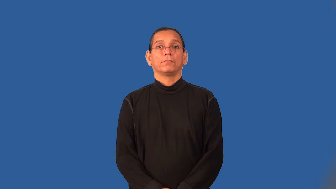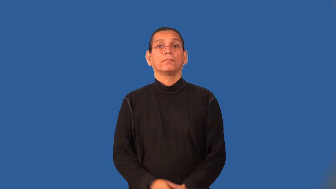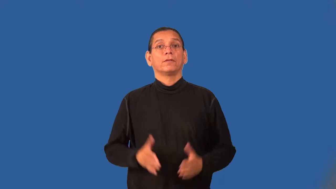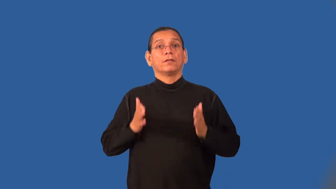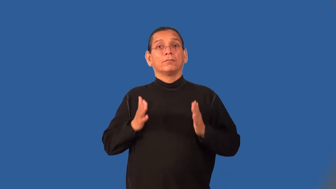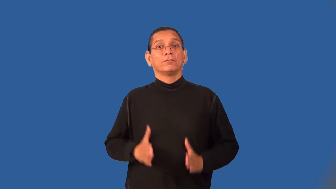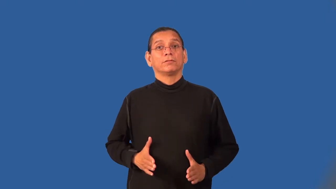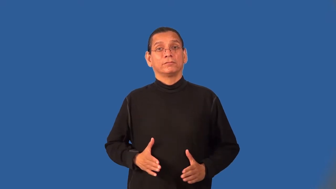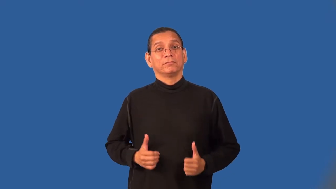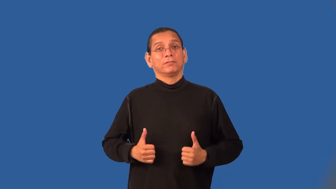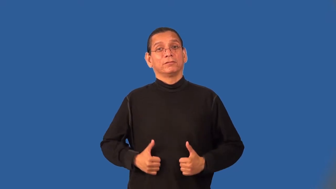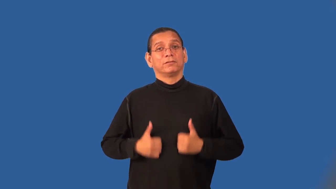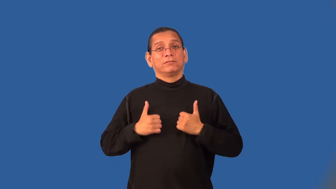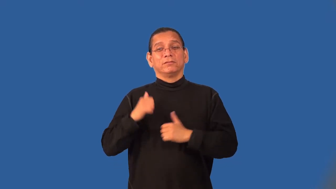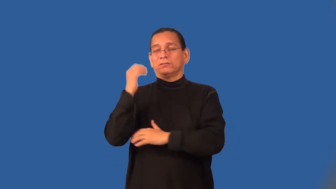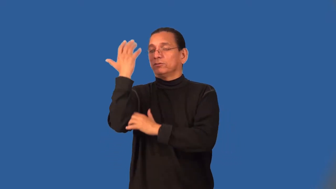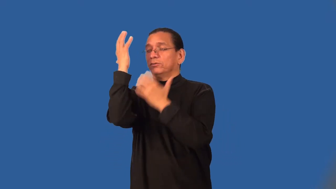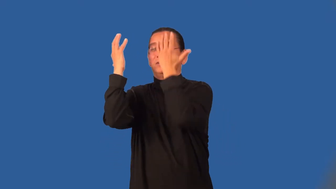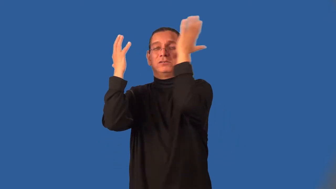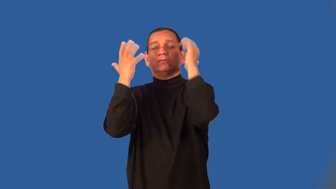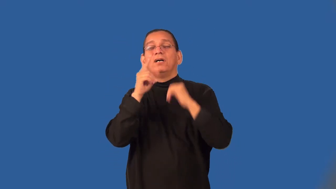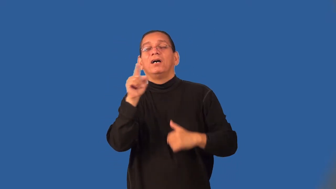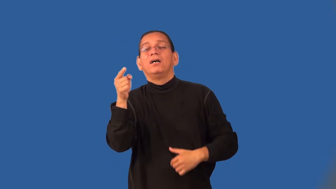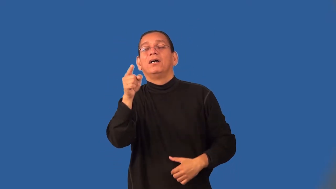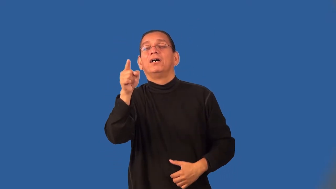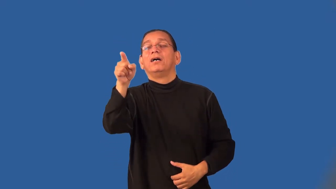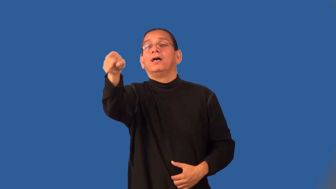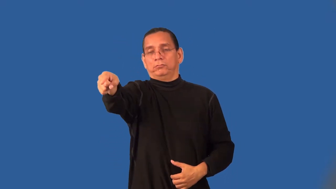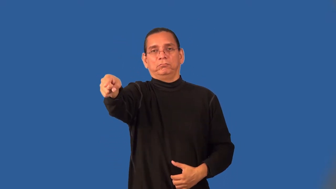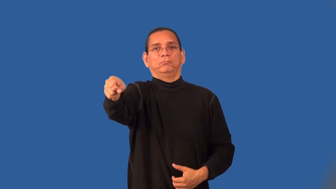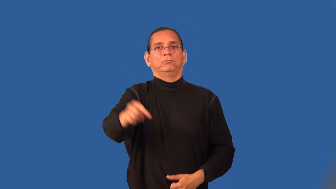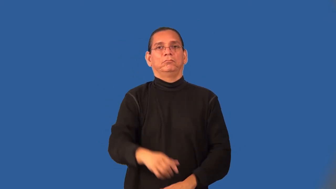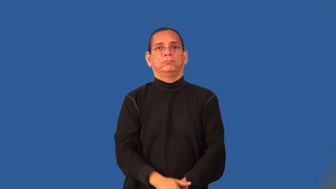backwoodsman